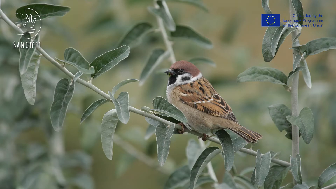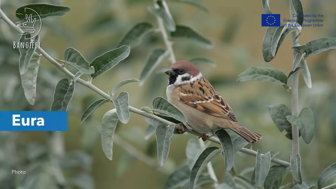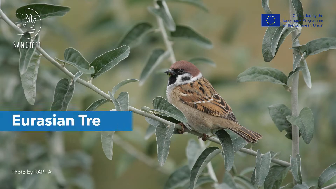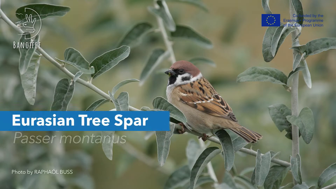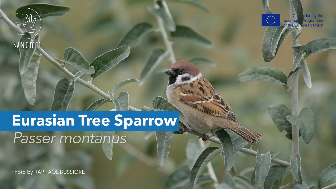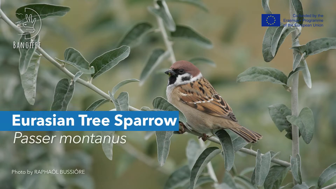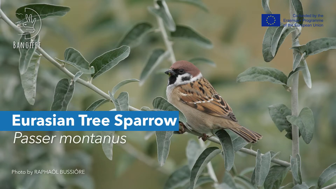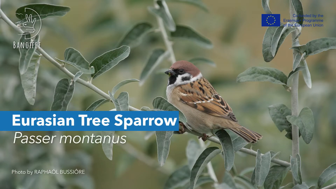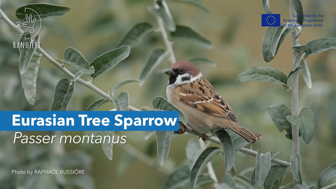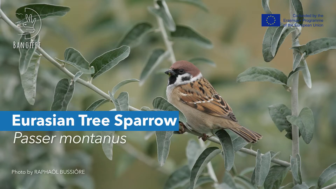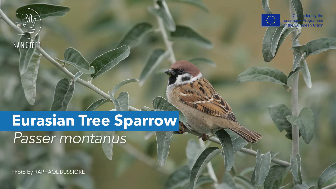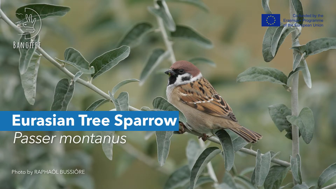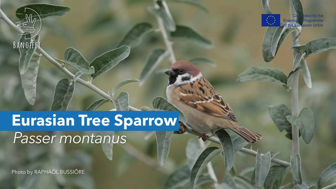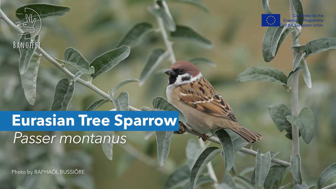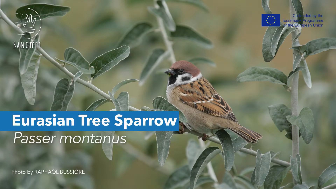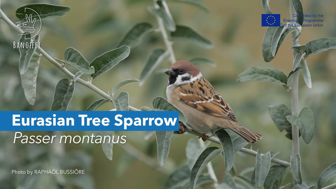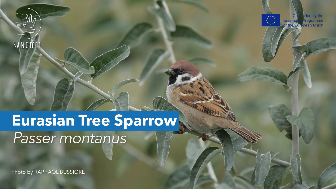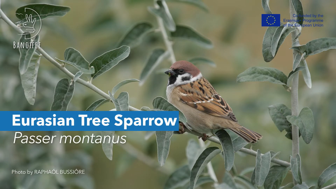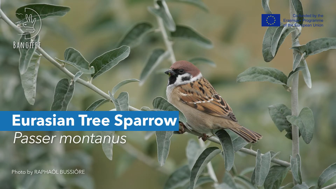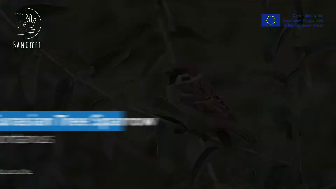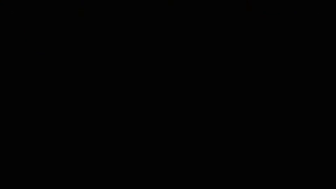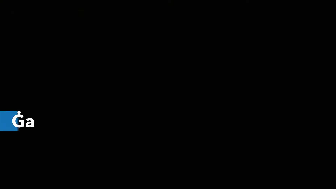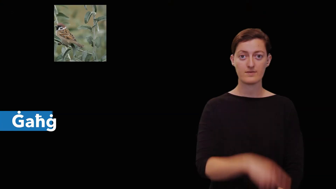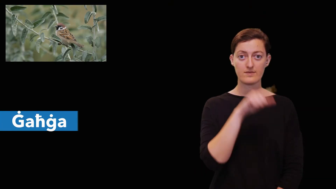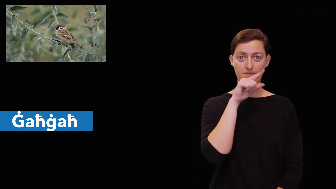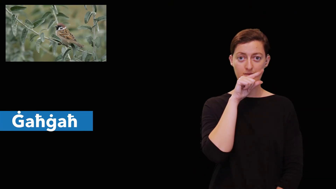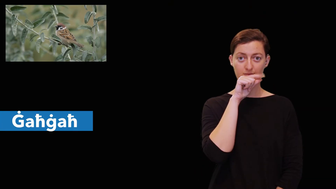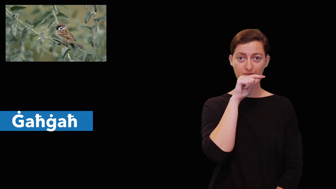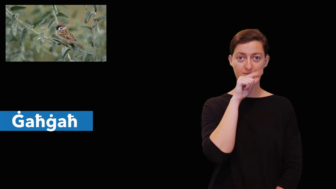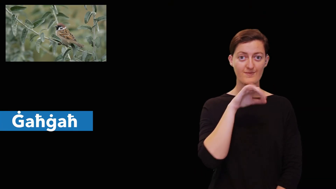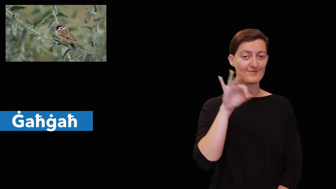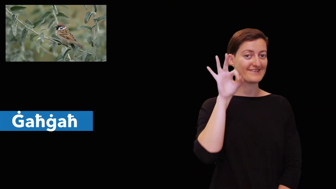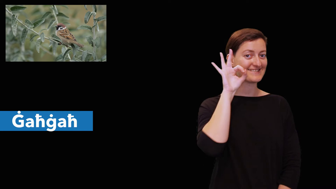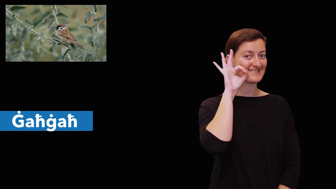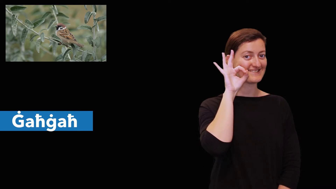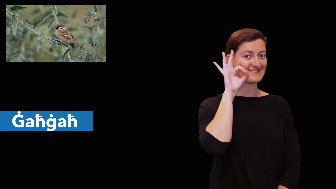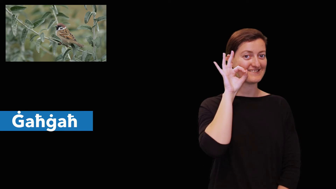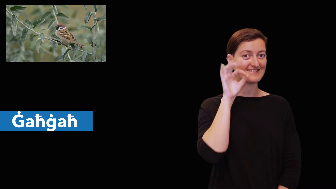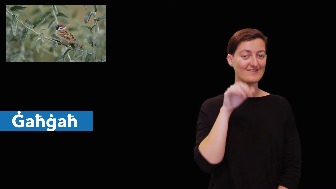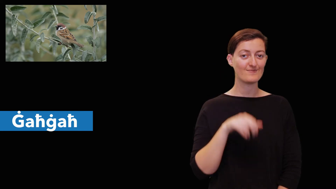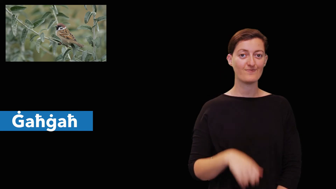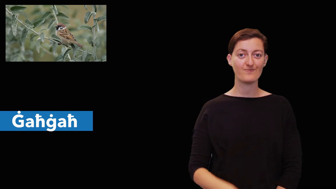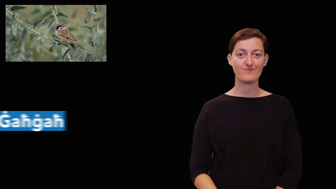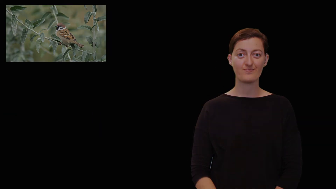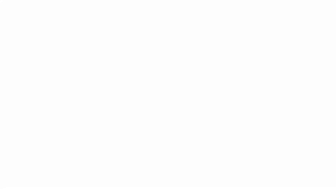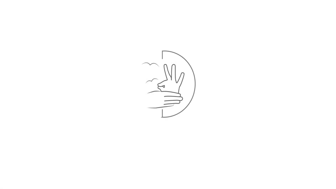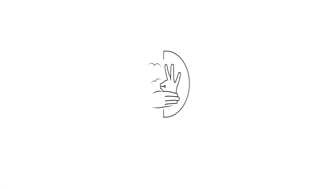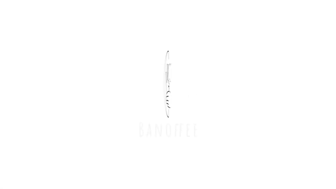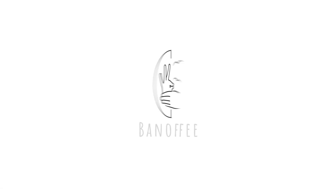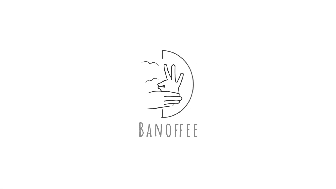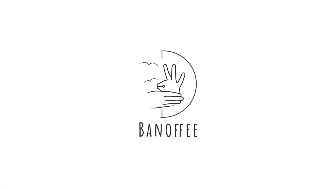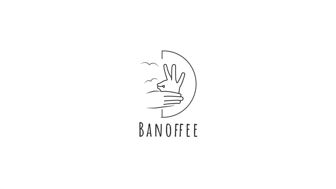Eurasian Tree Sparrow